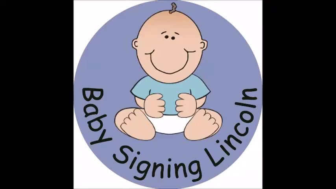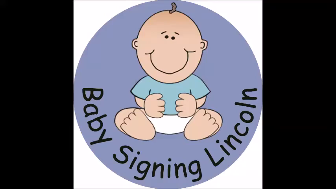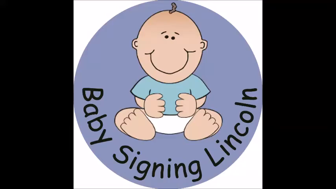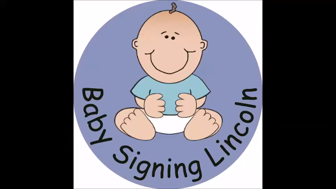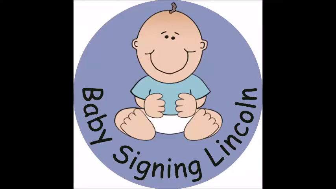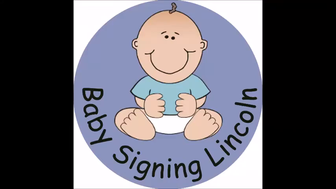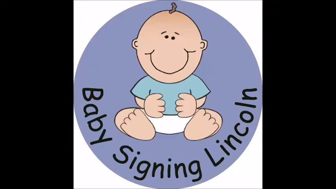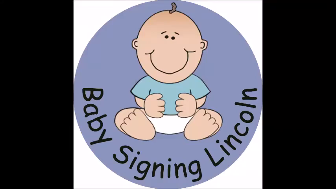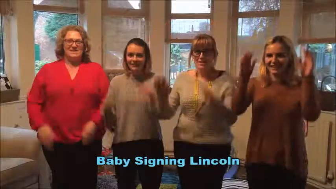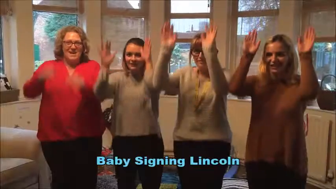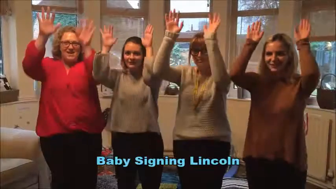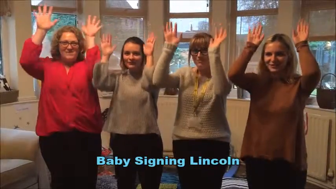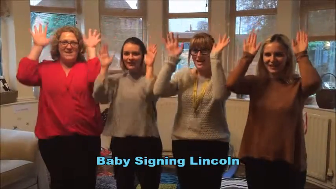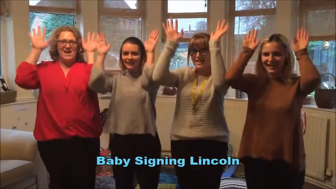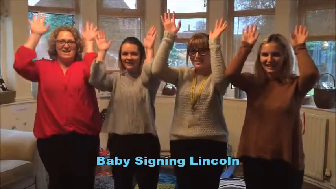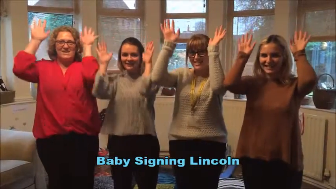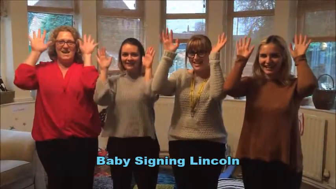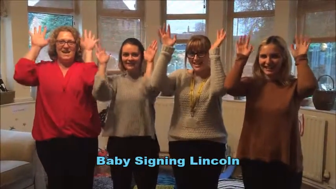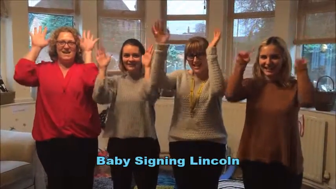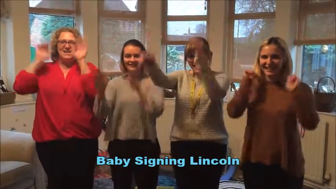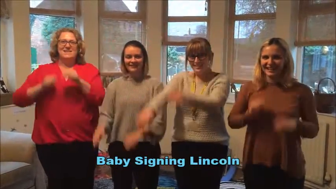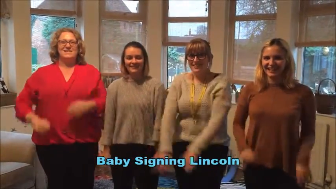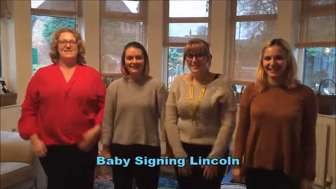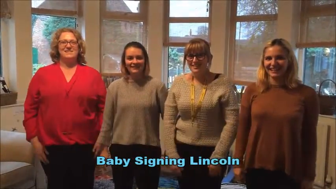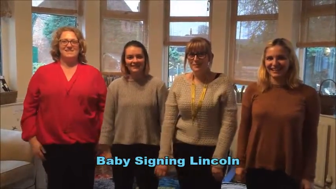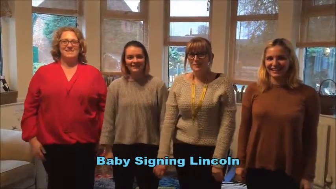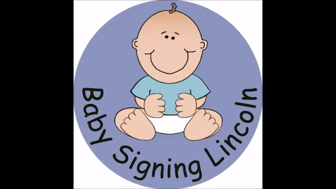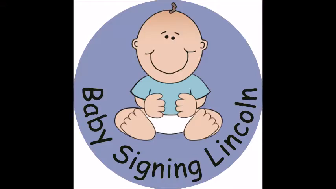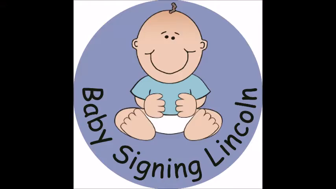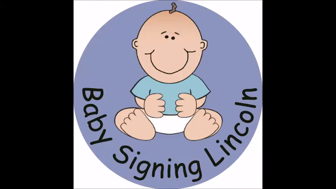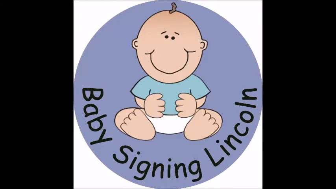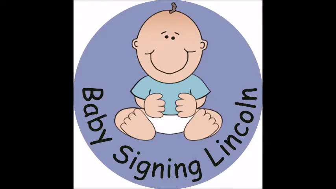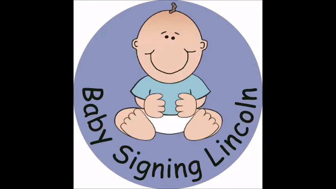Reindeer